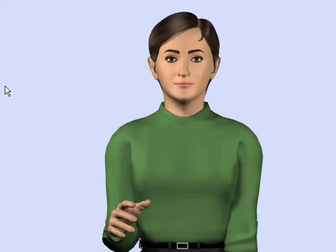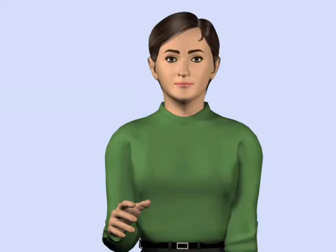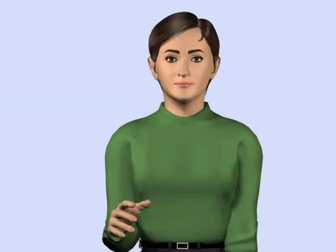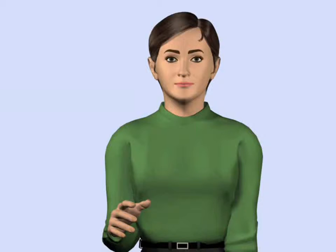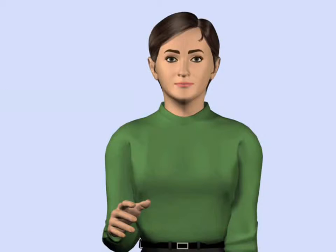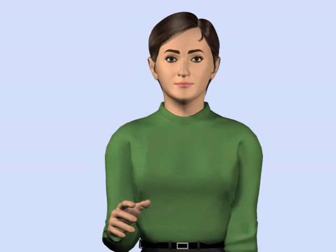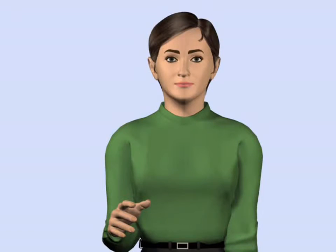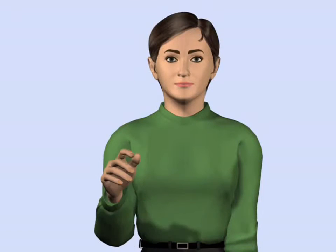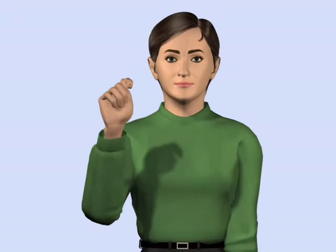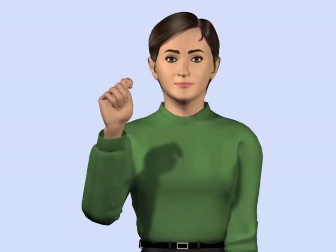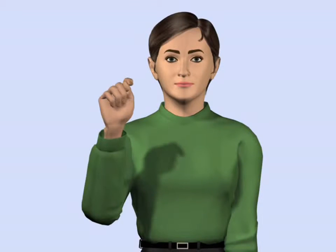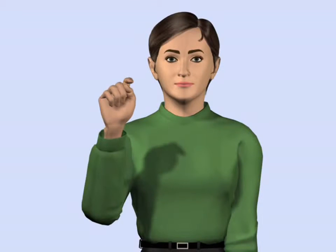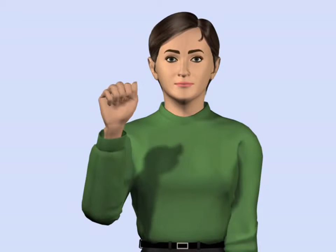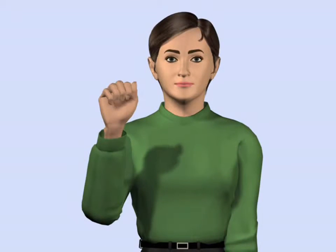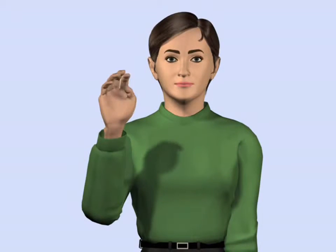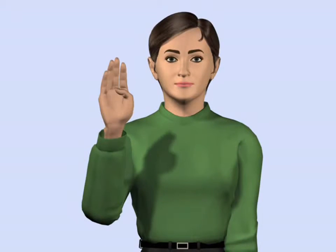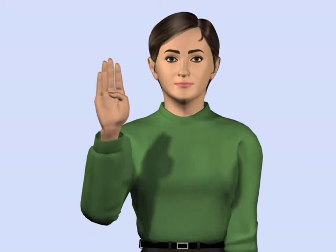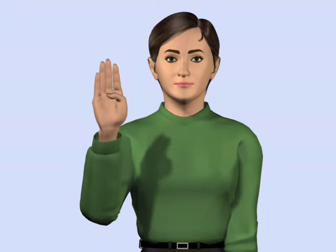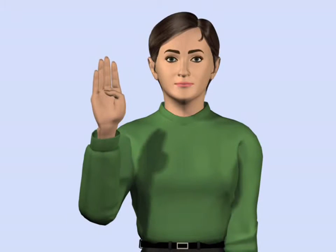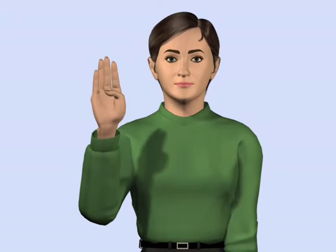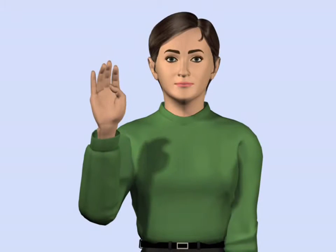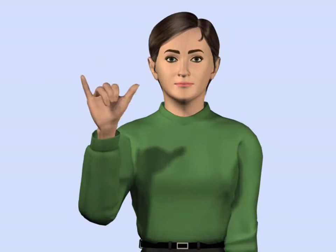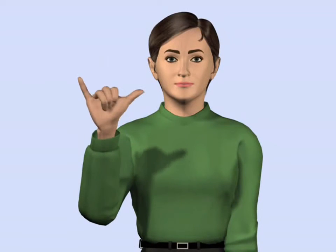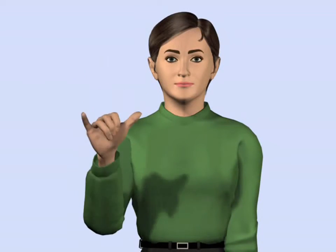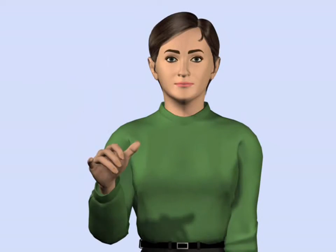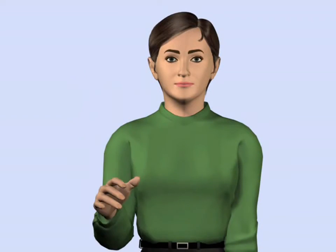Tabby